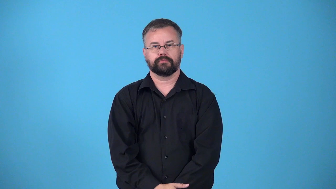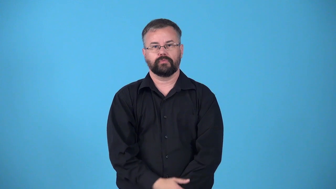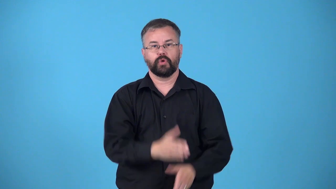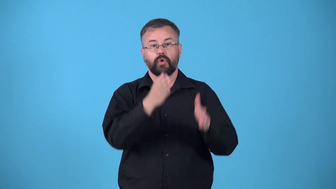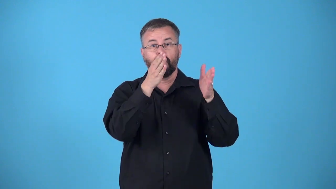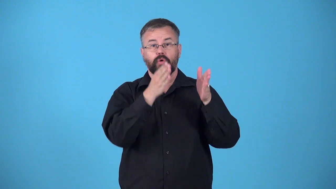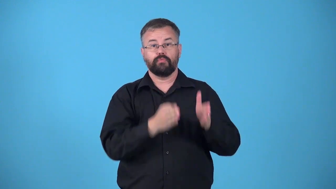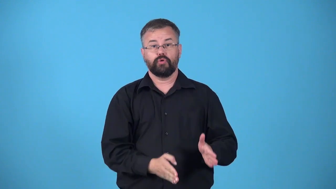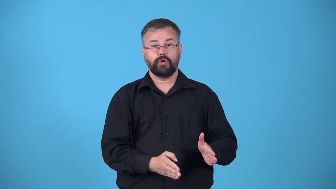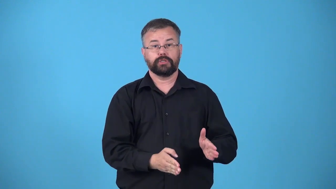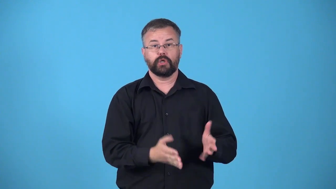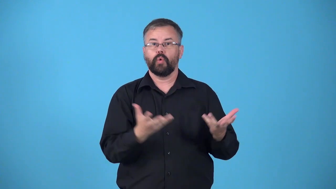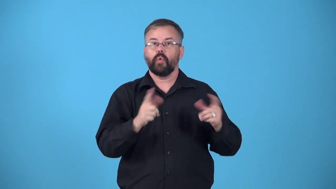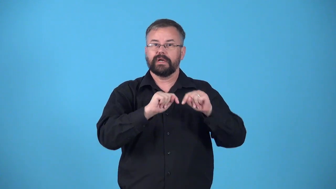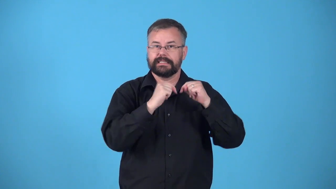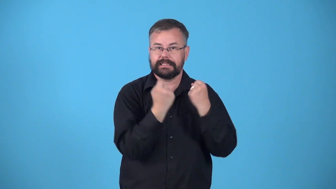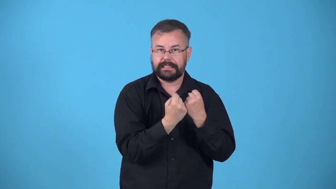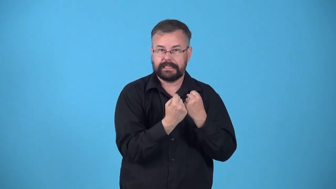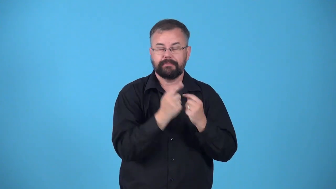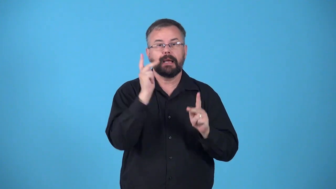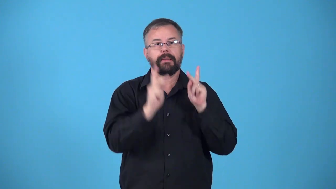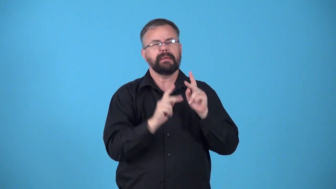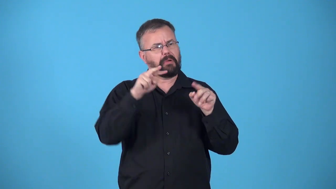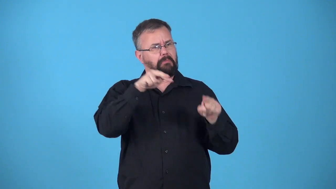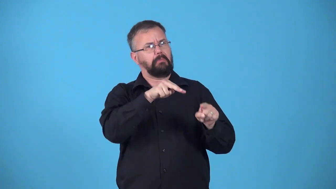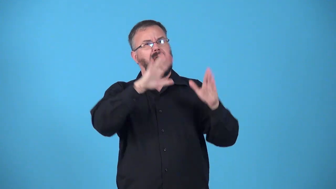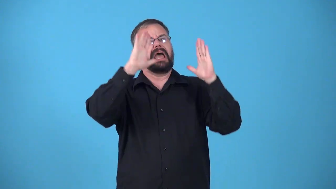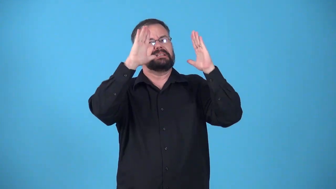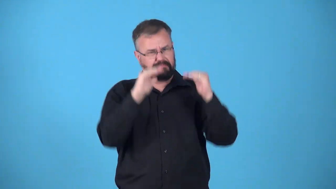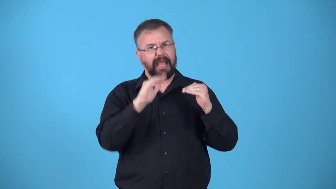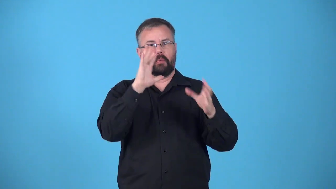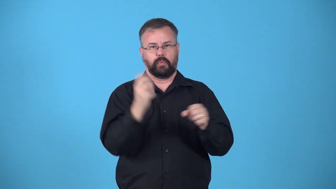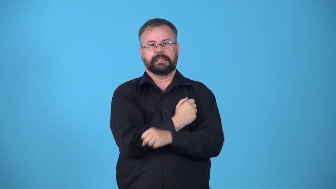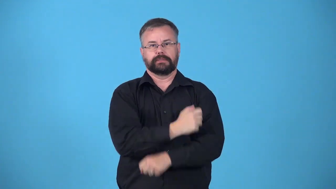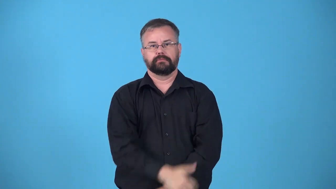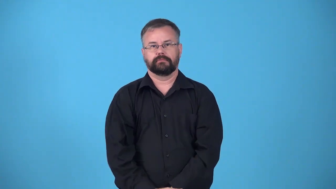favorite